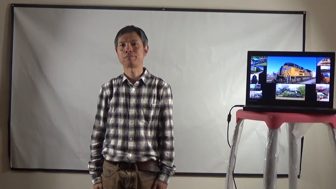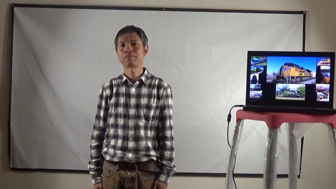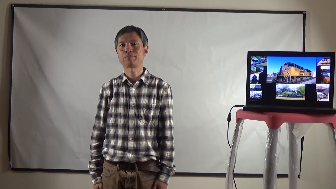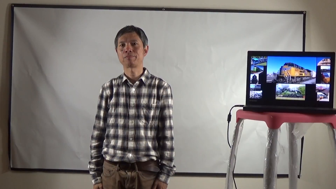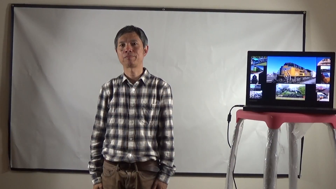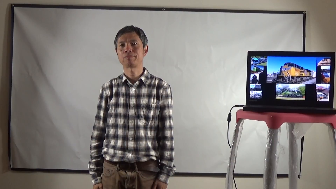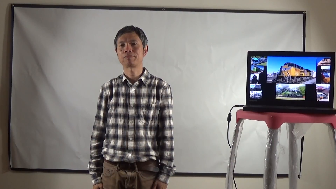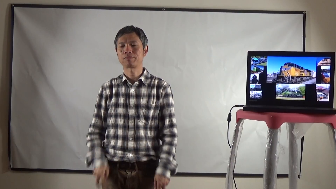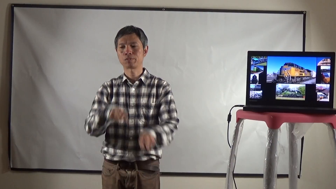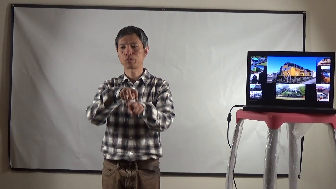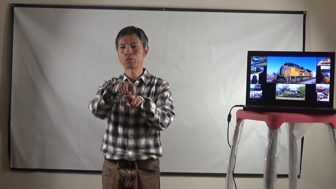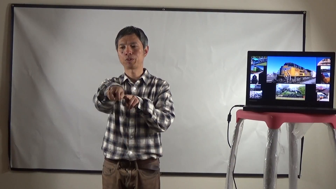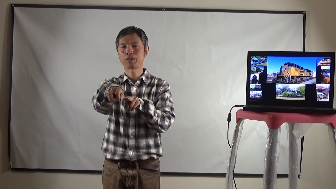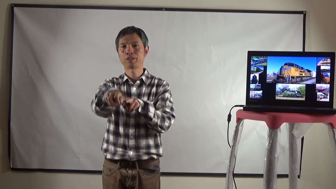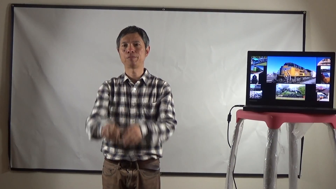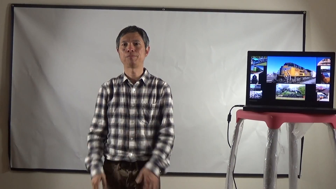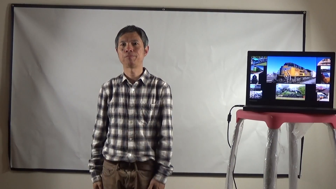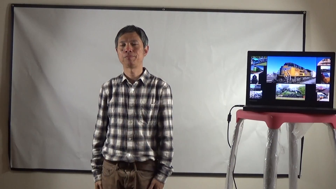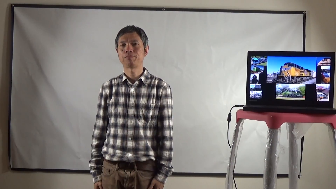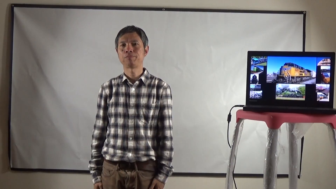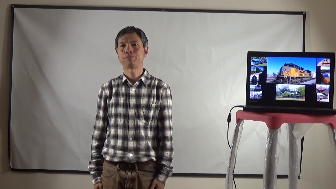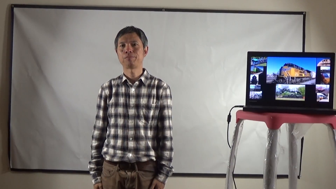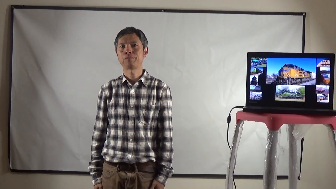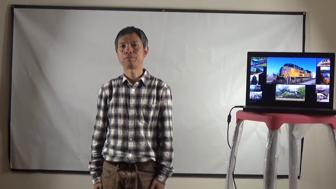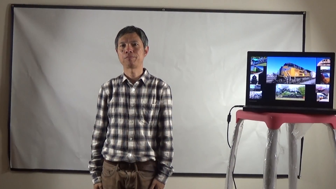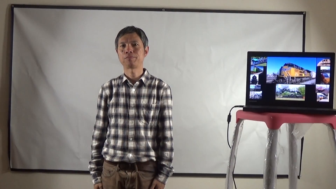train